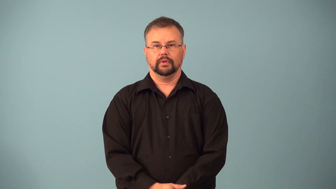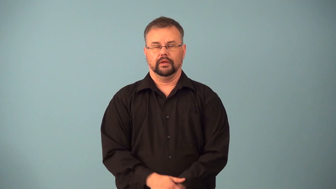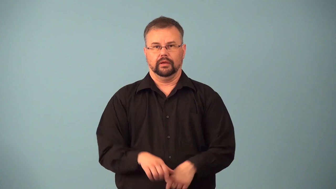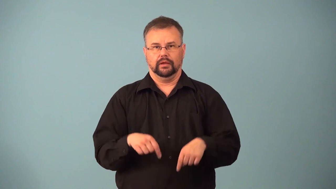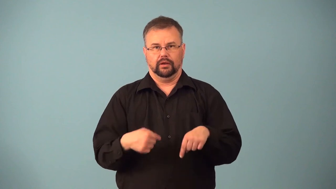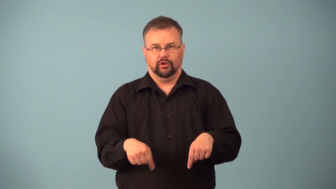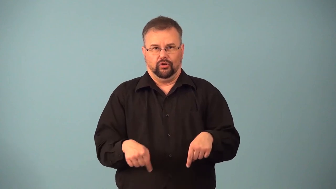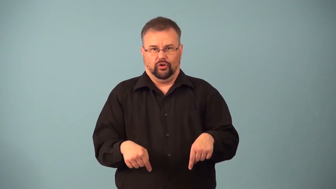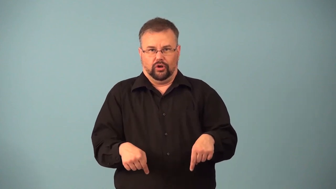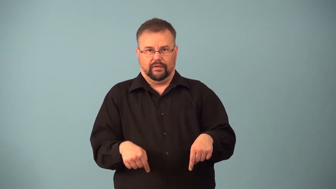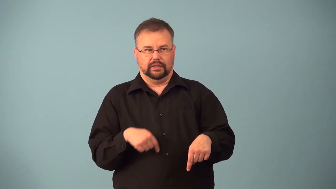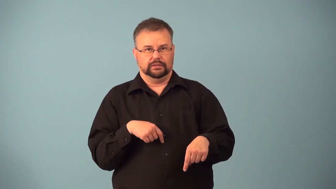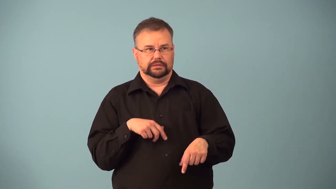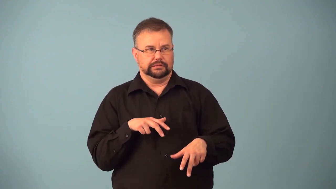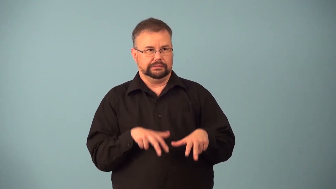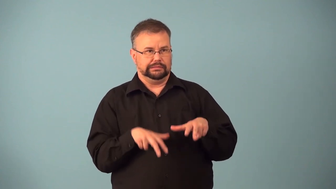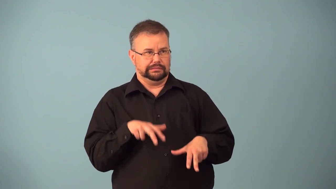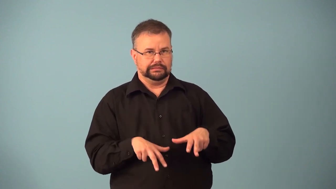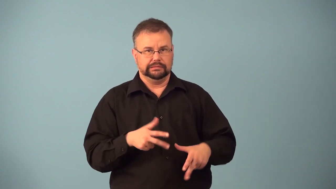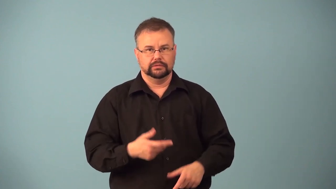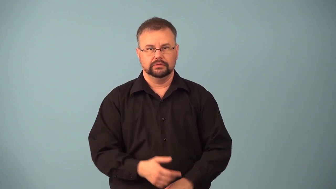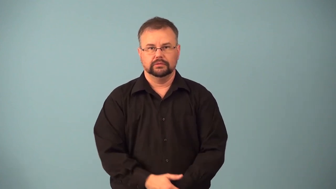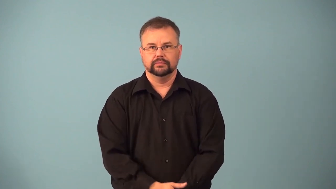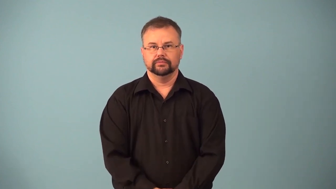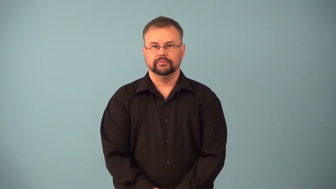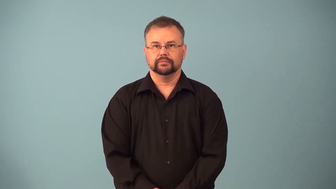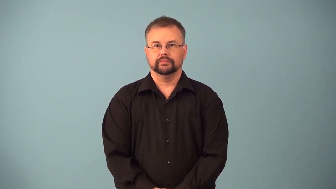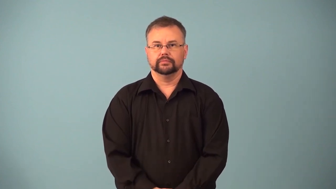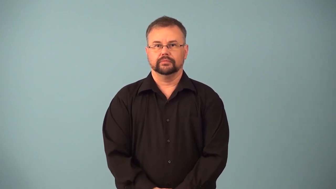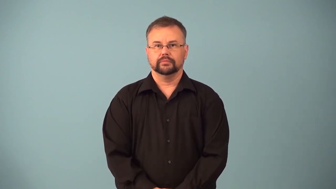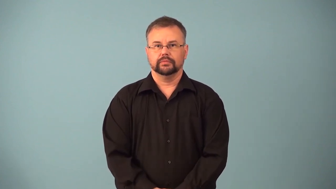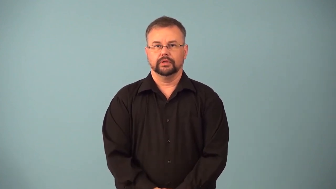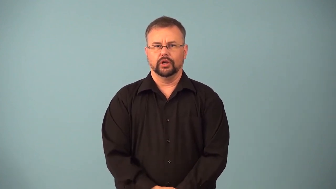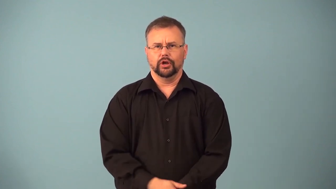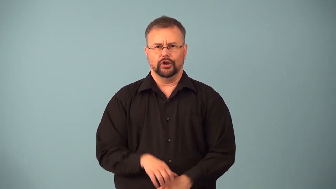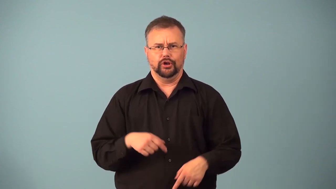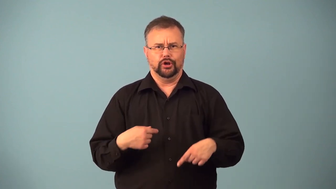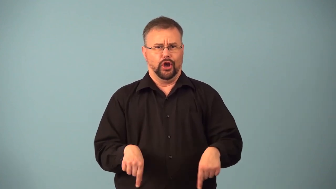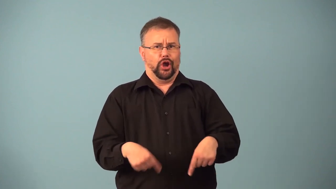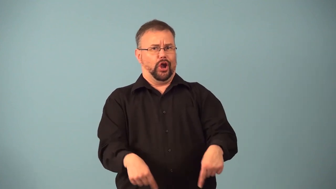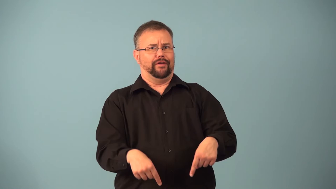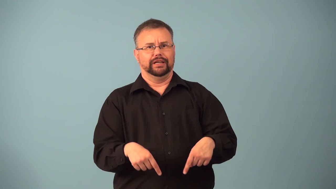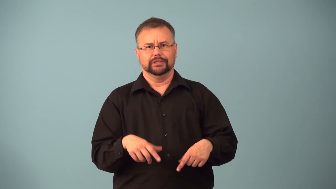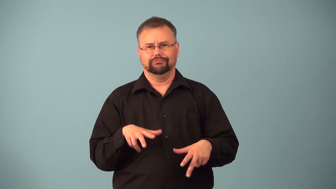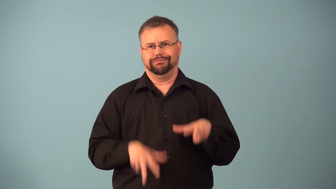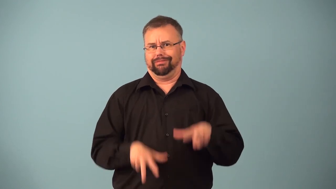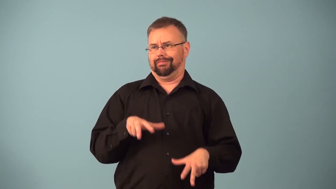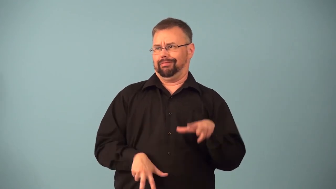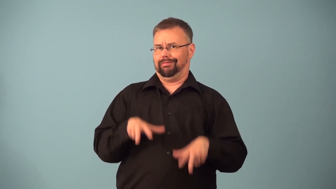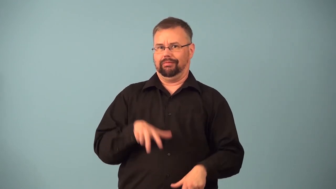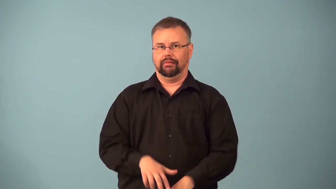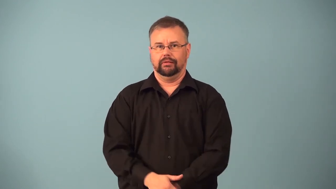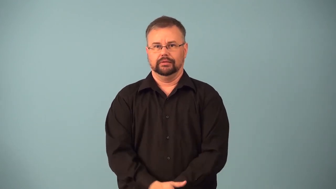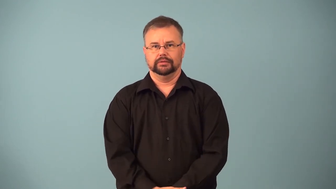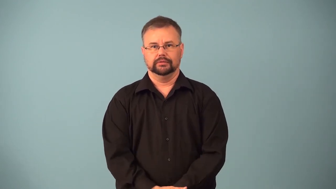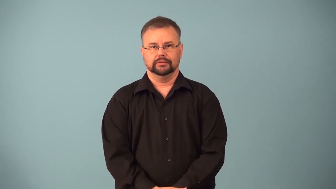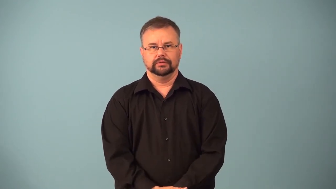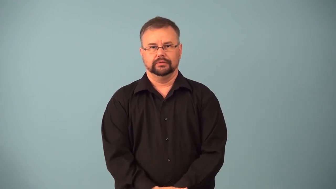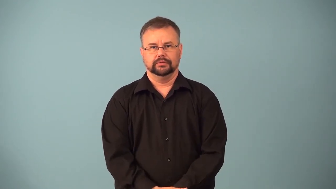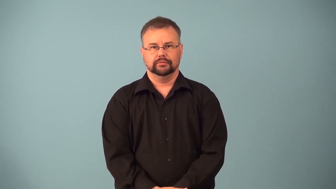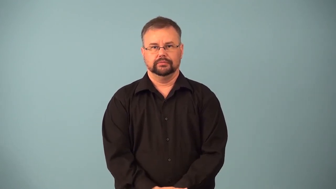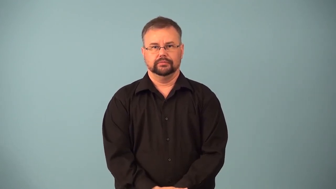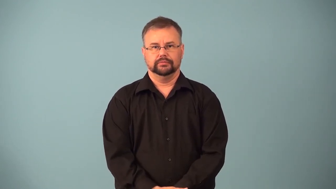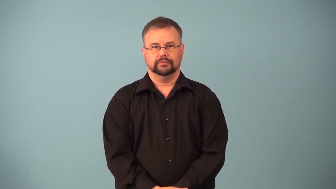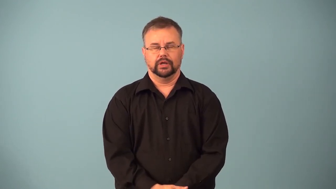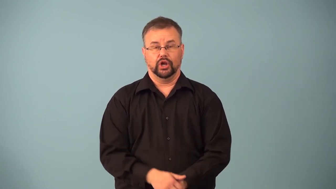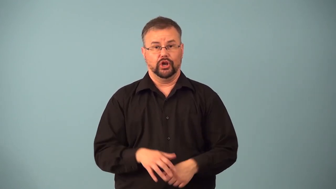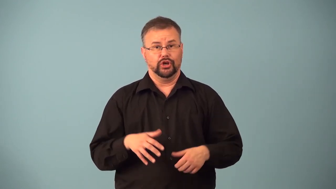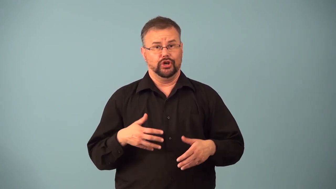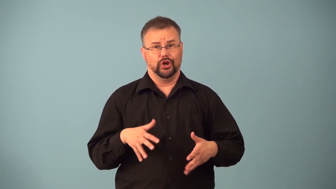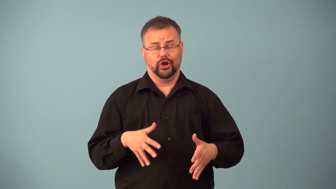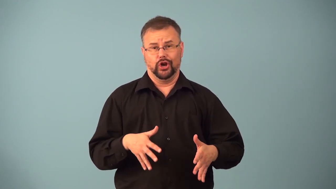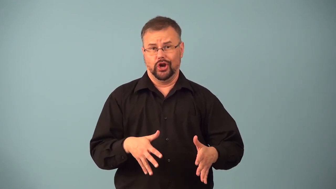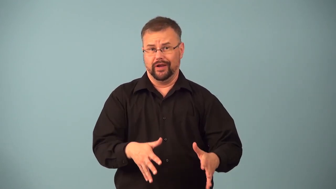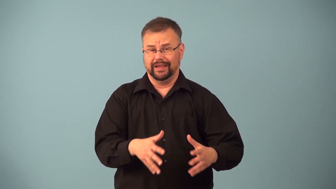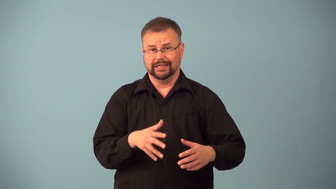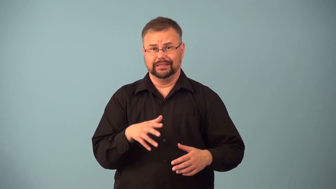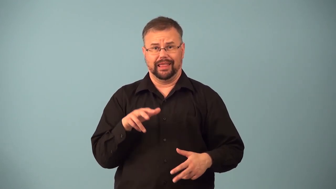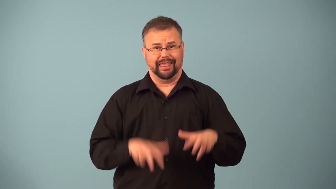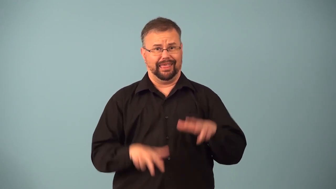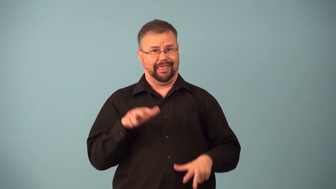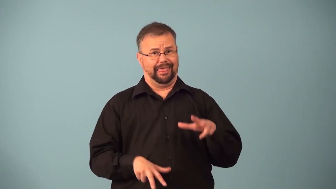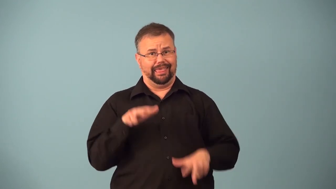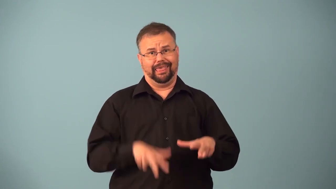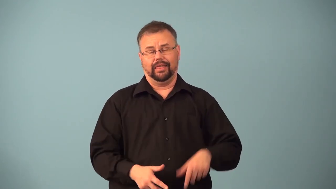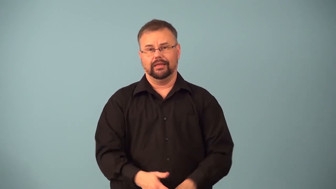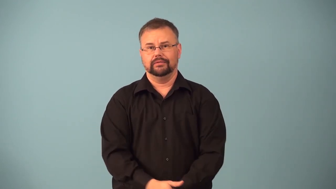gawky,gawkier,gawkiest